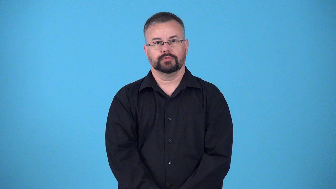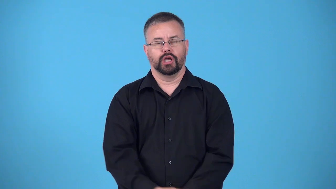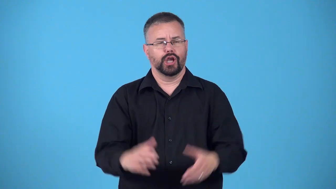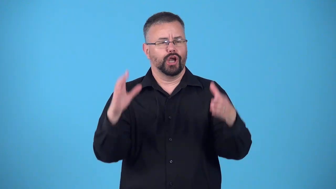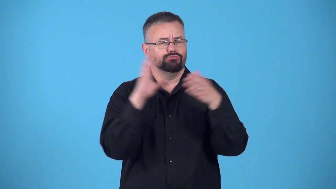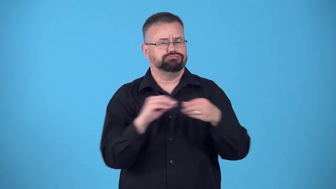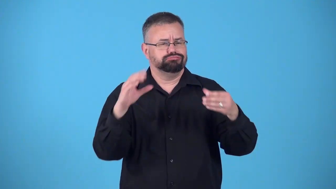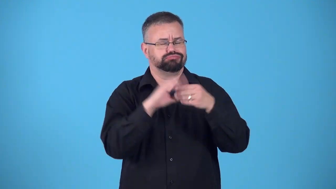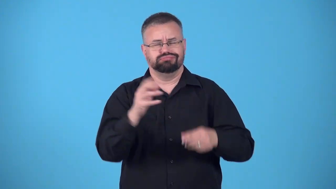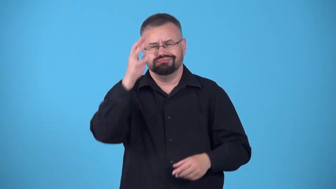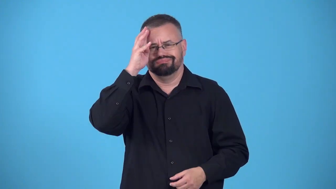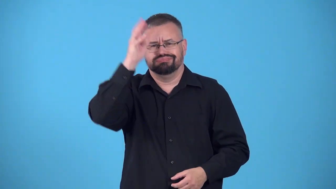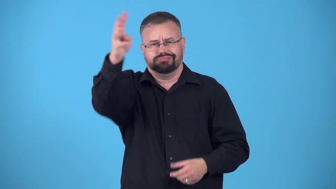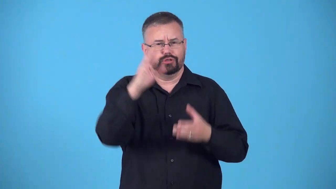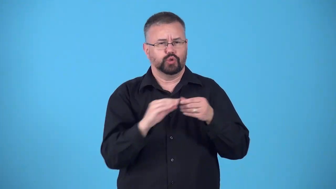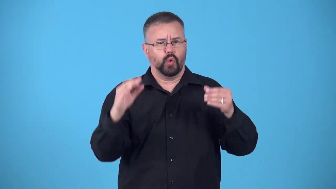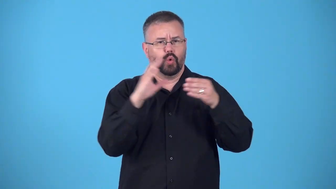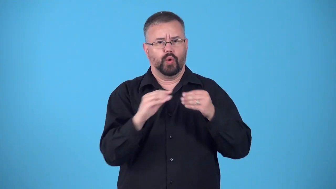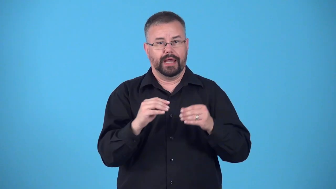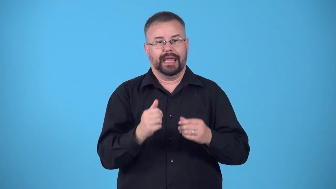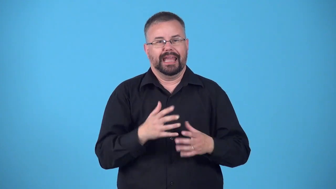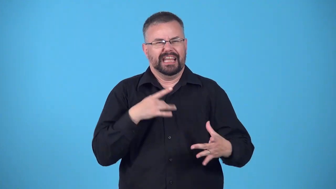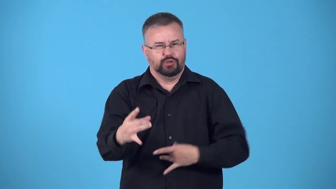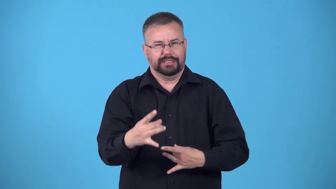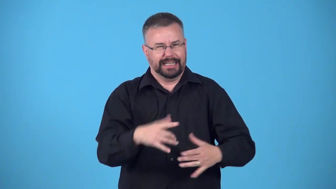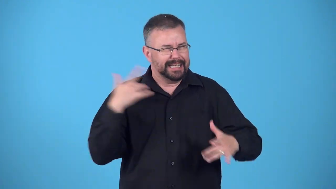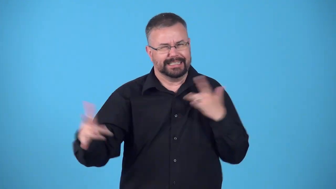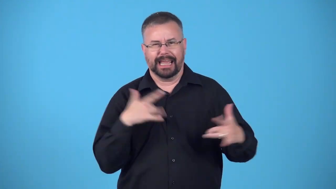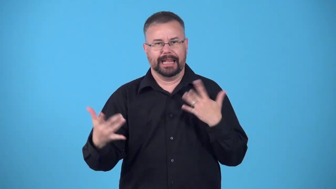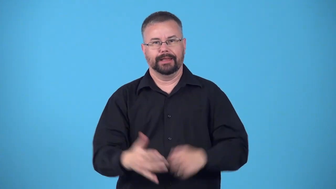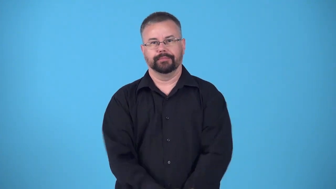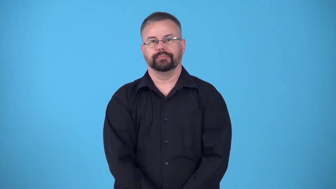spin a story